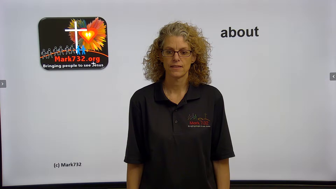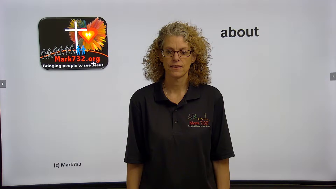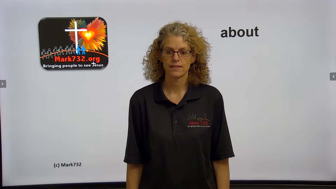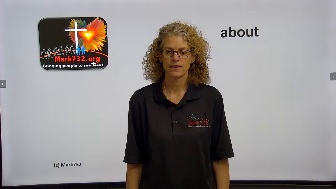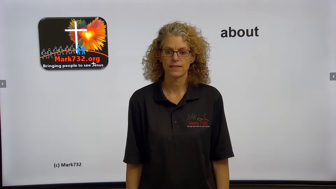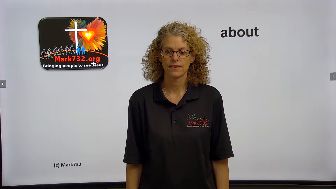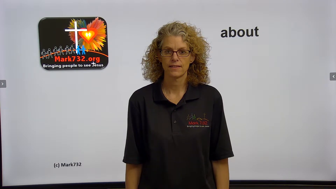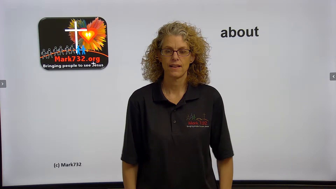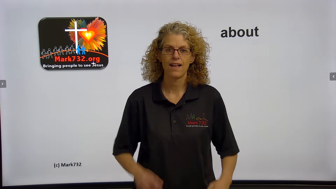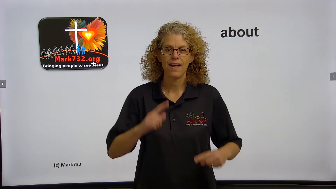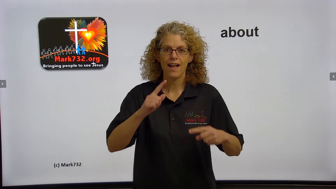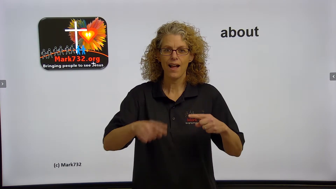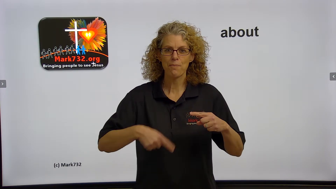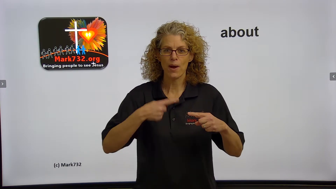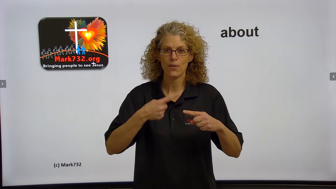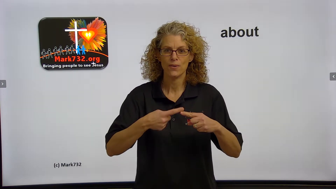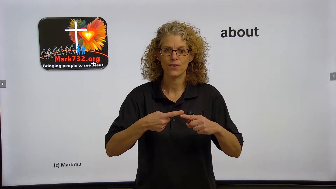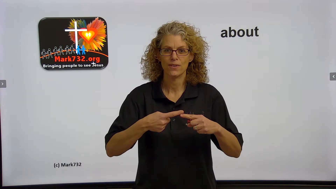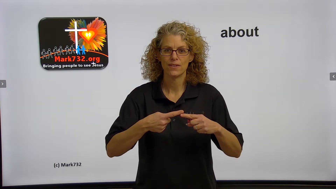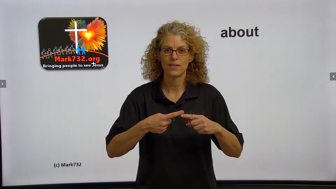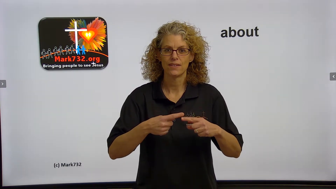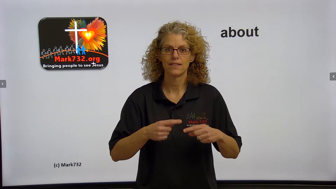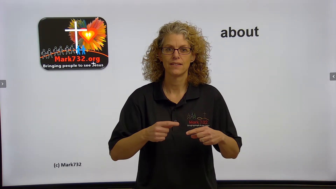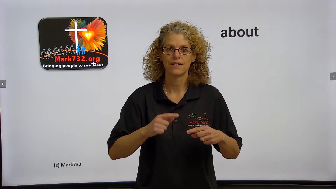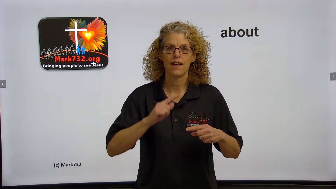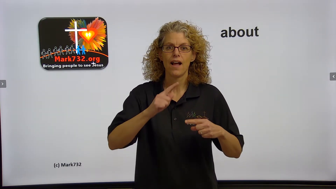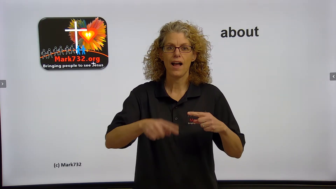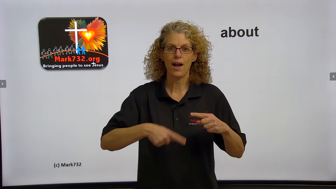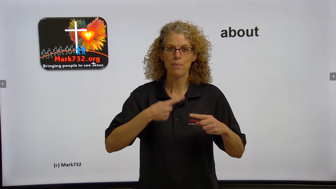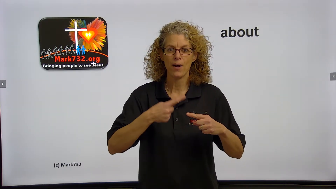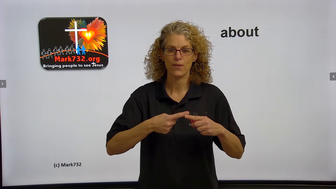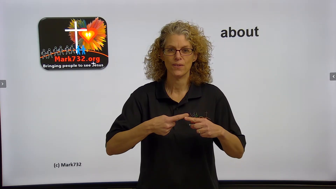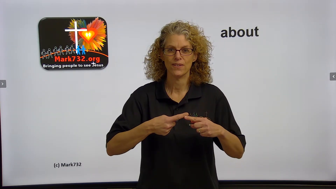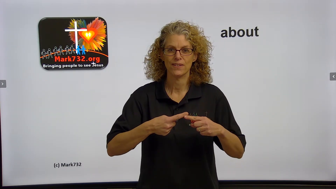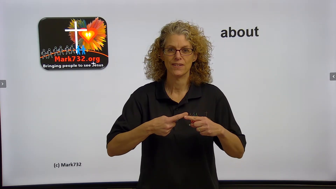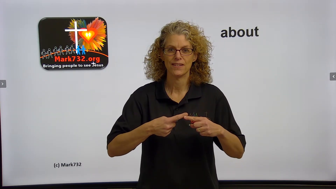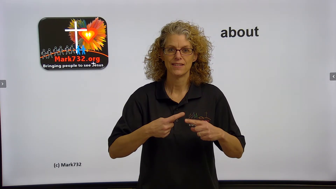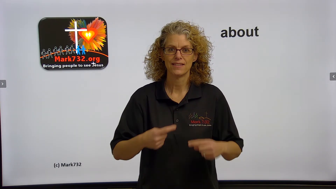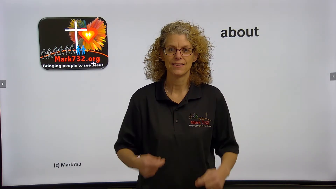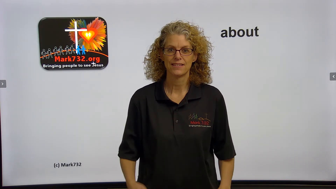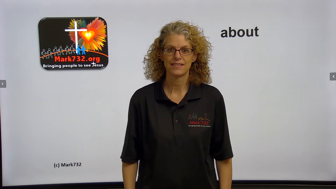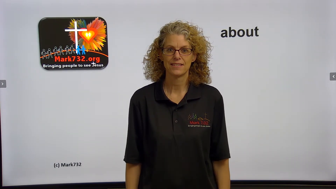about